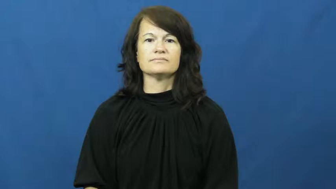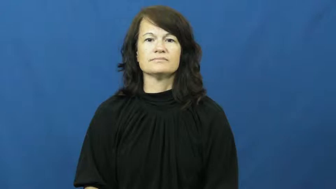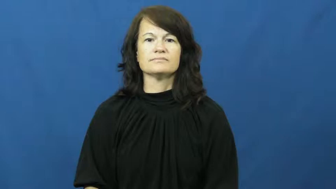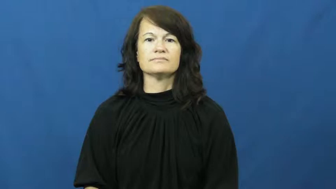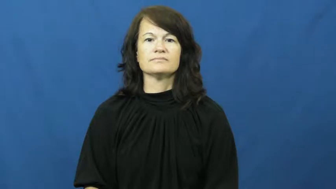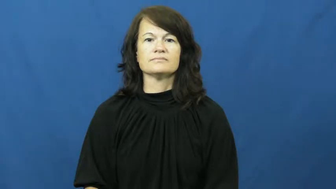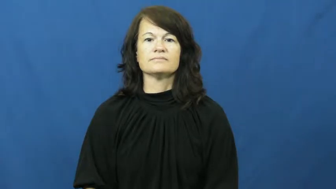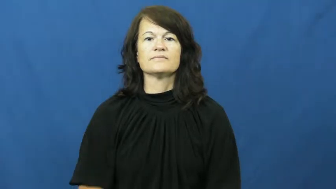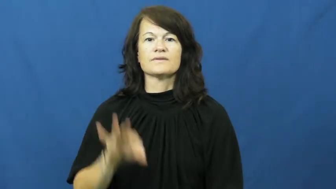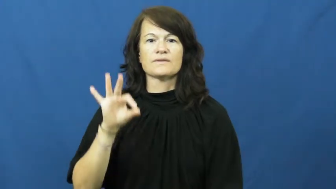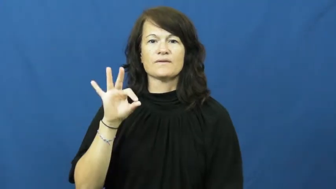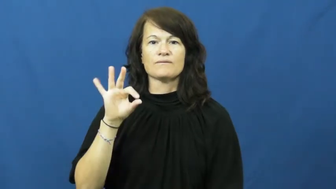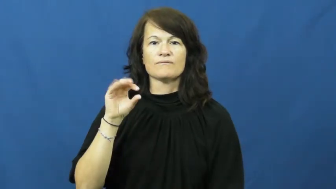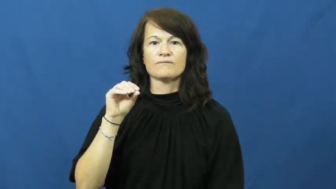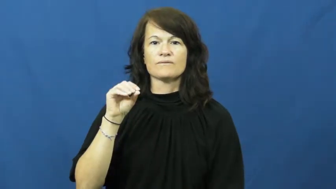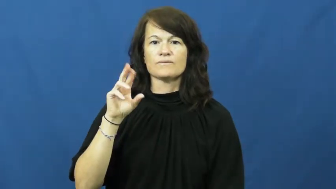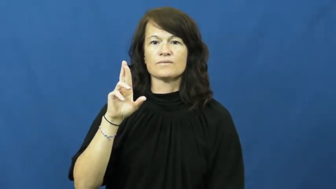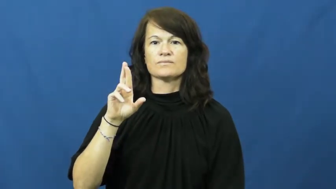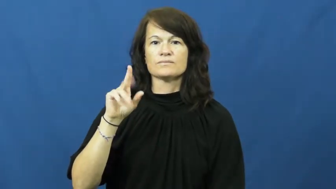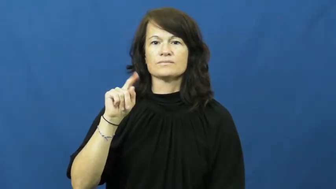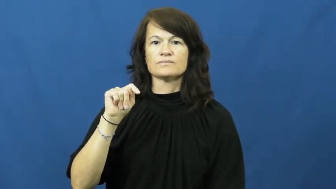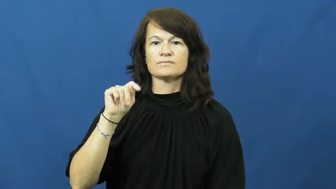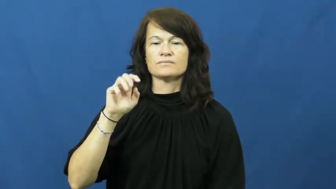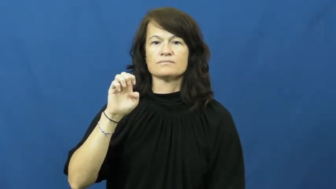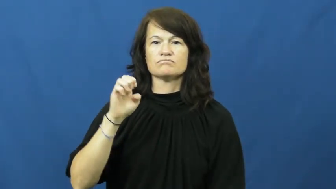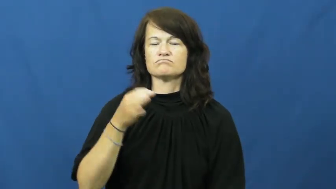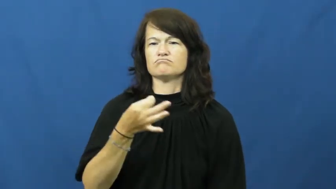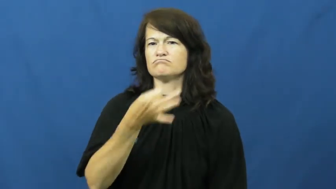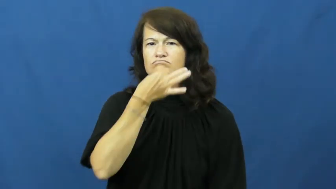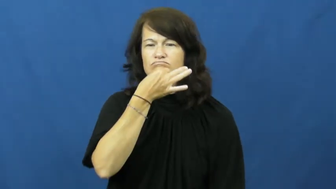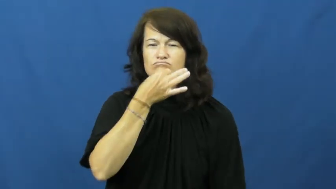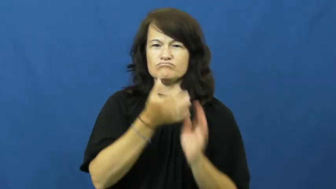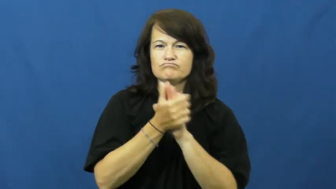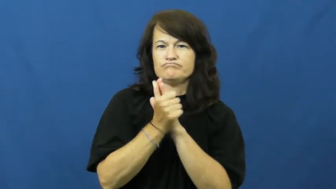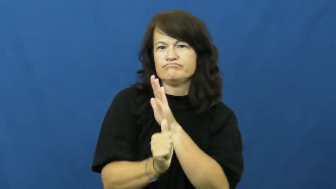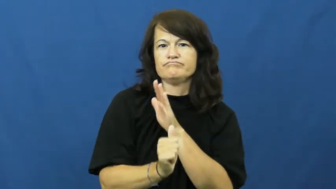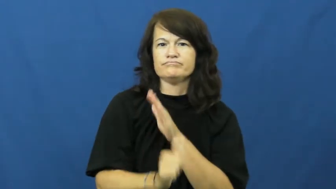forte